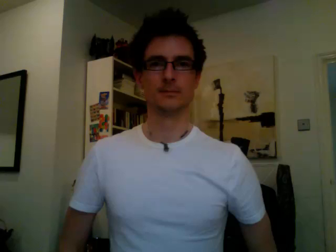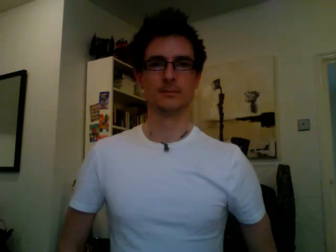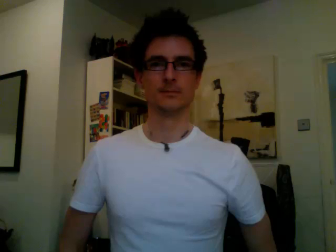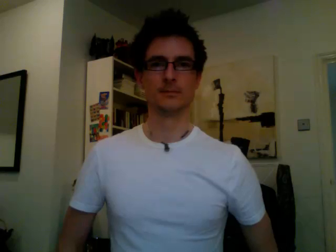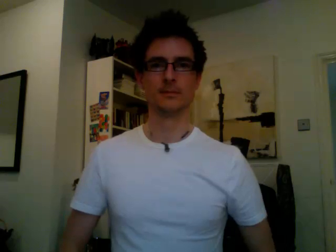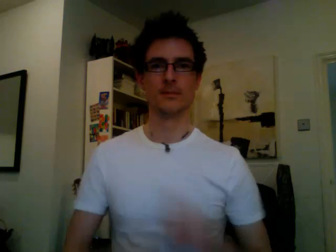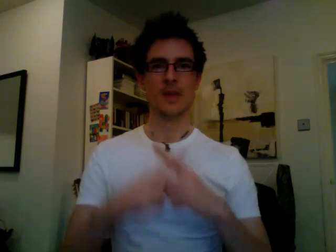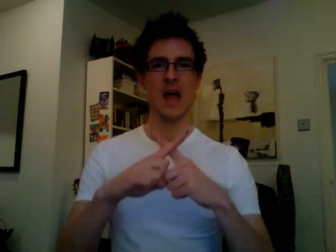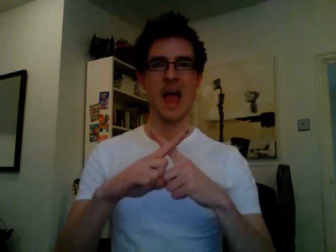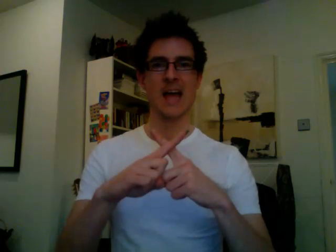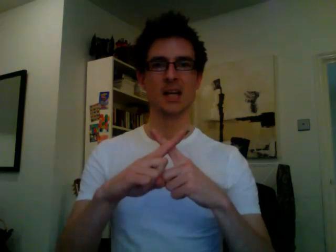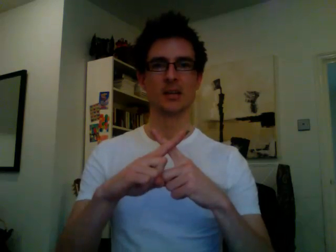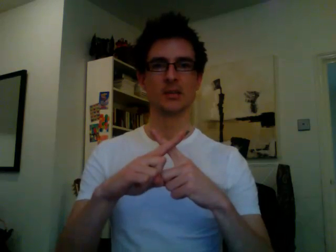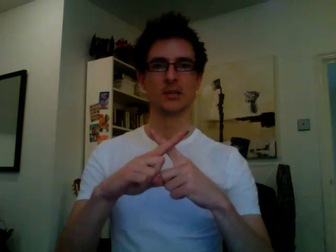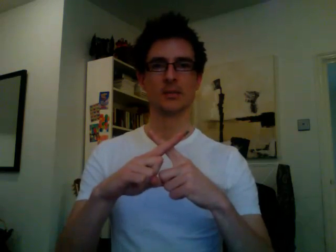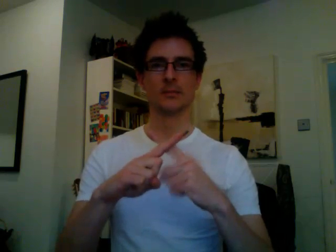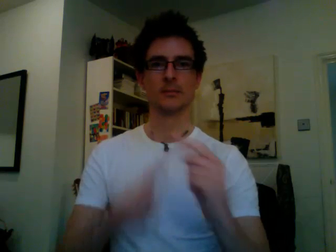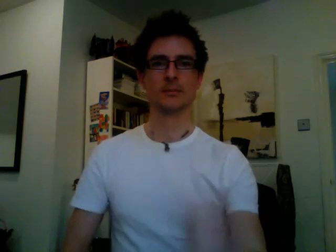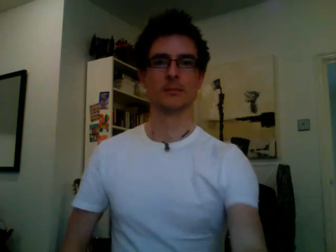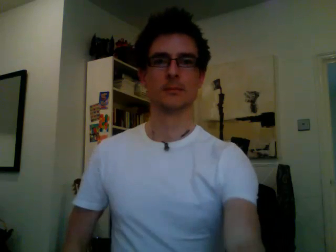X